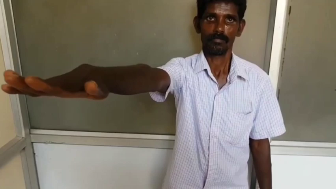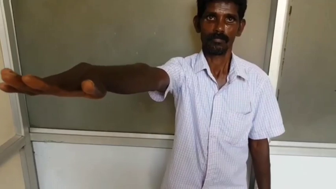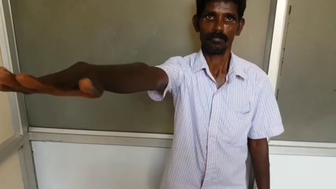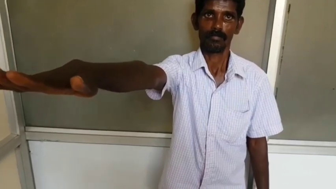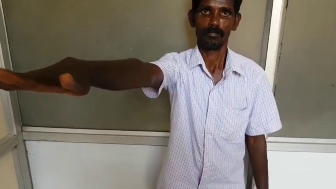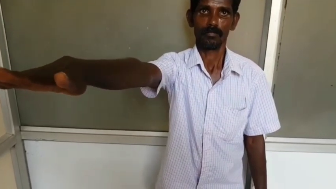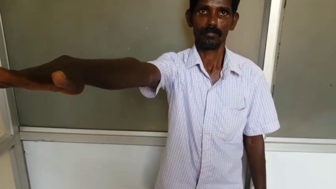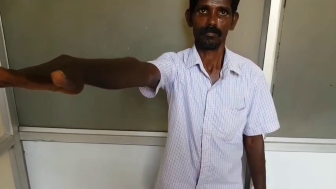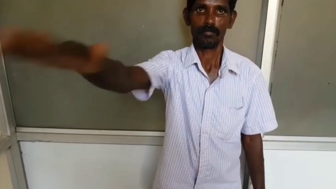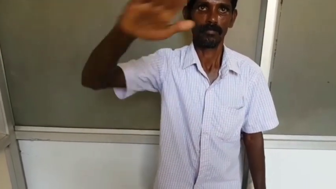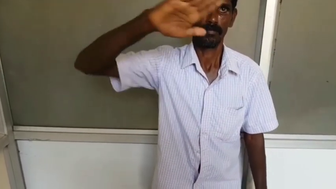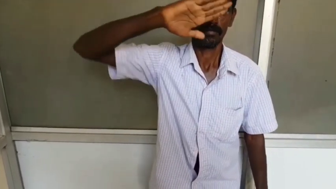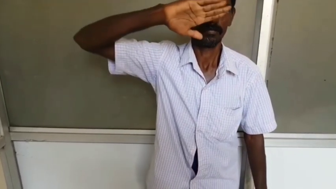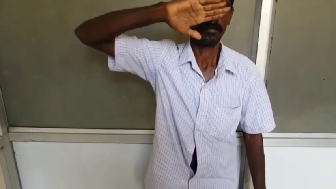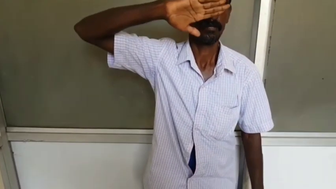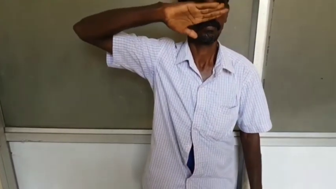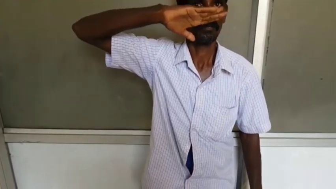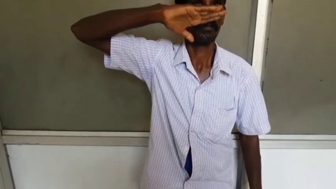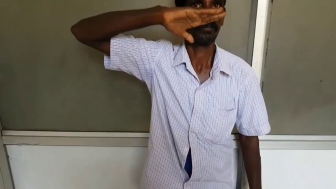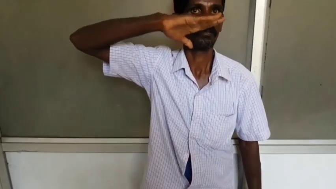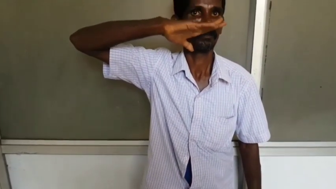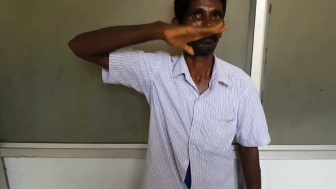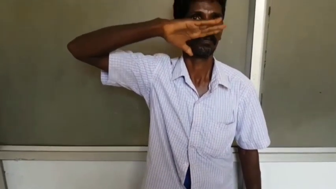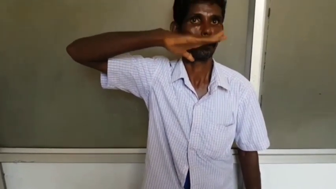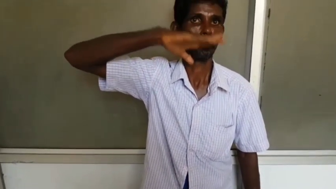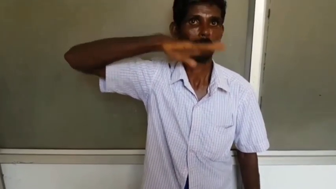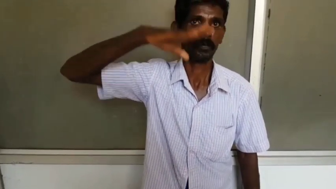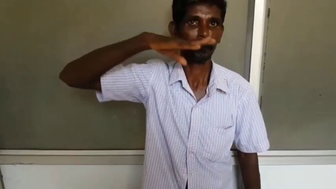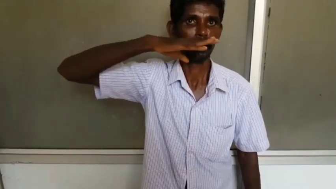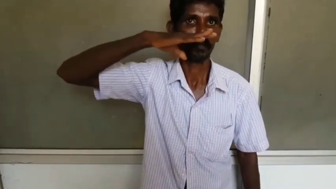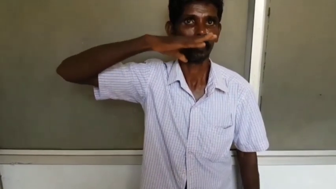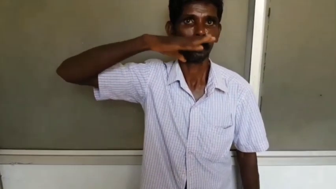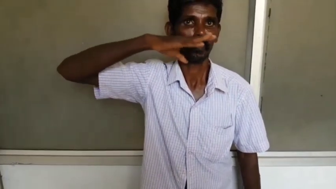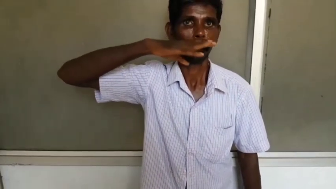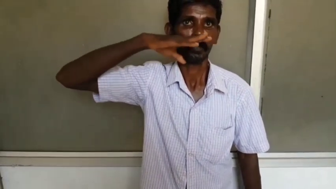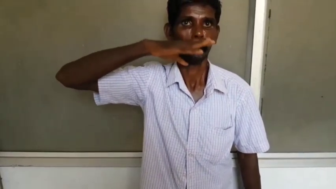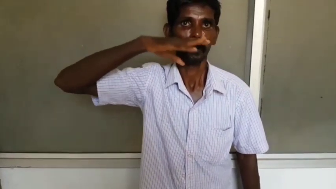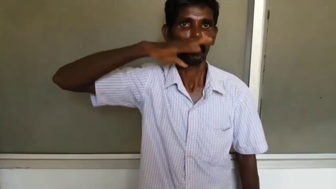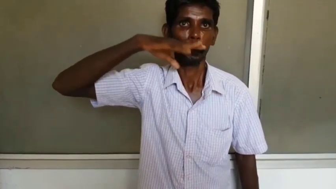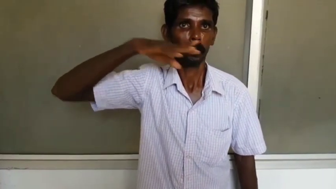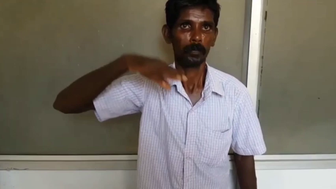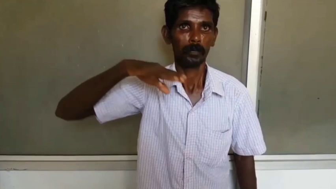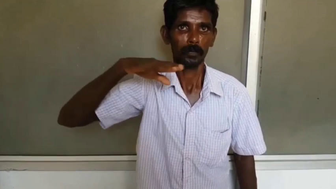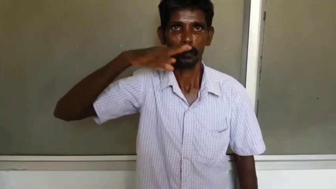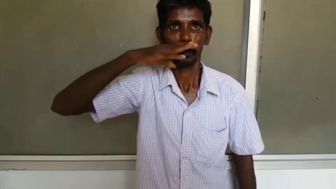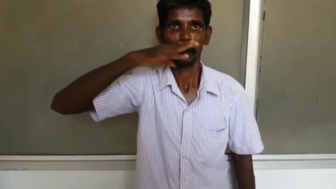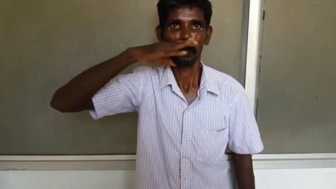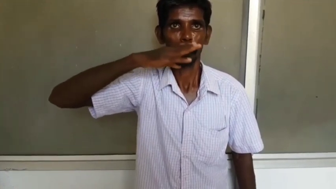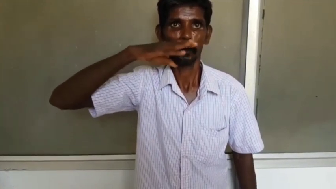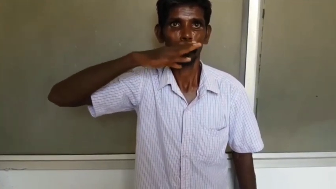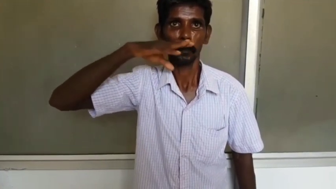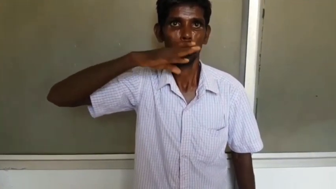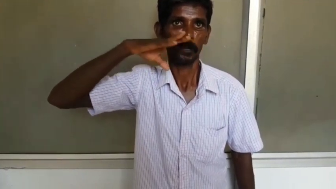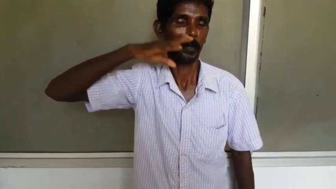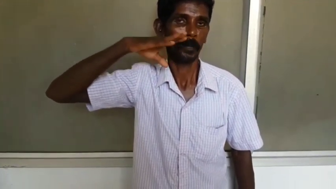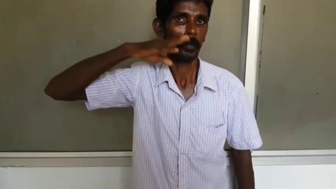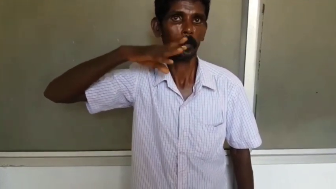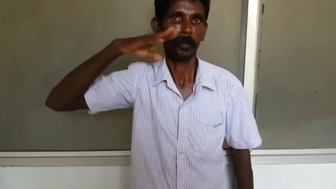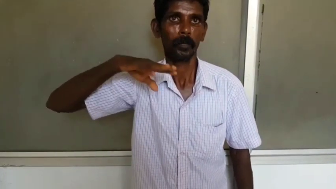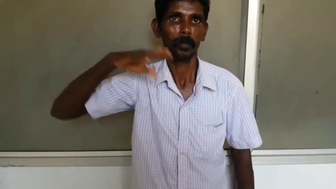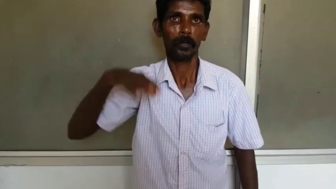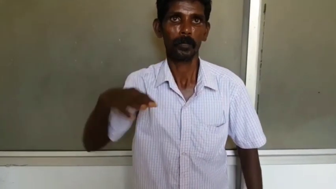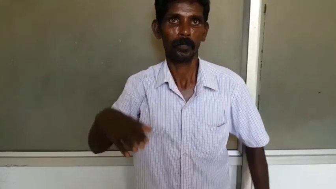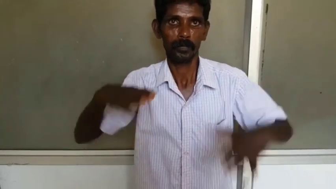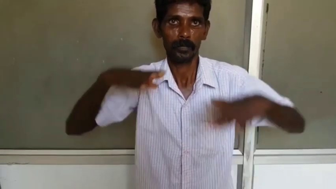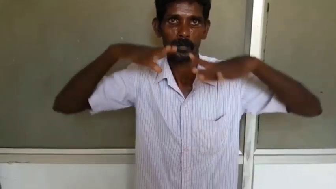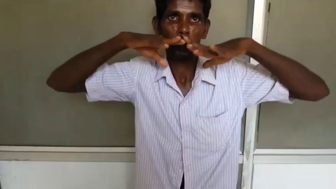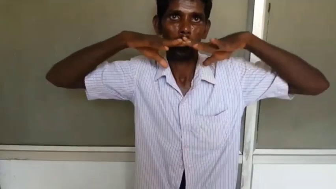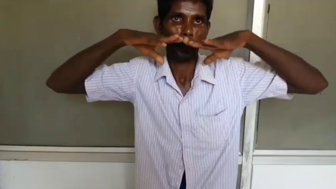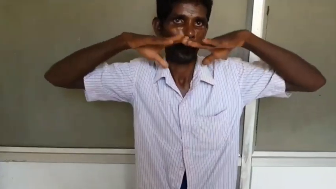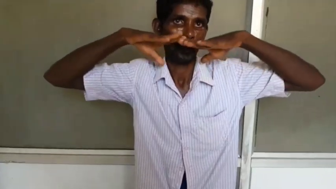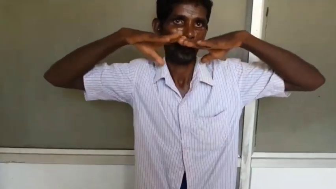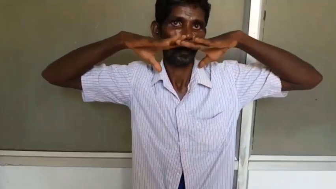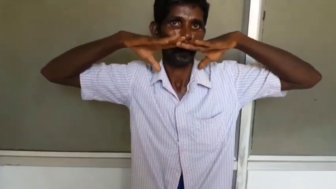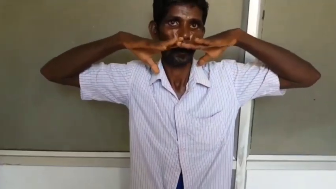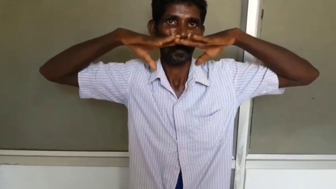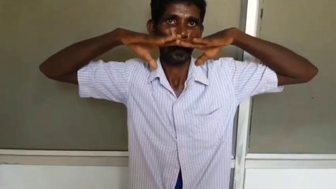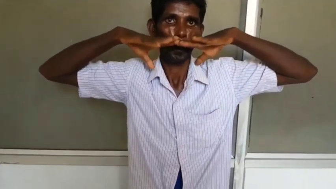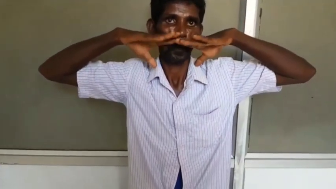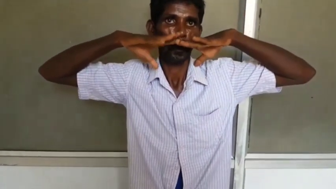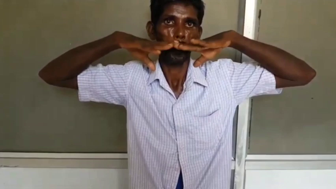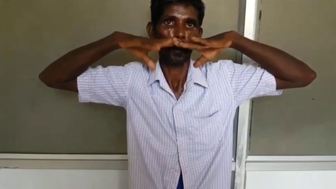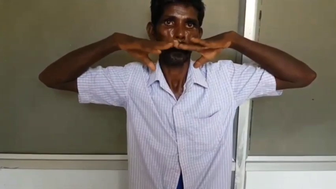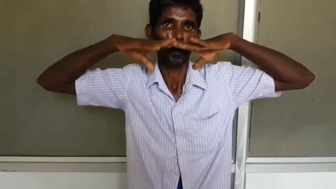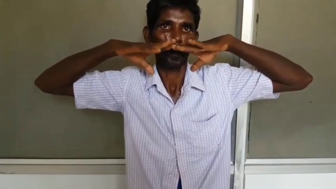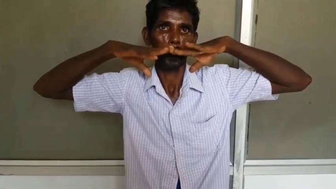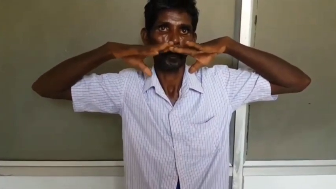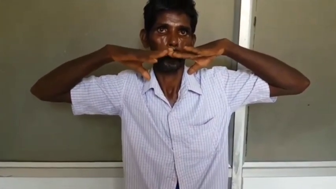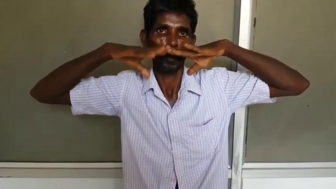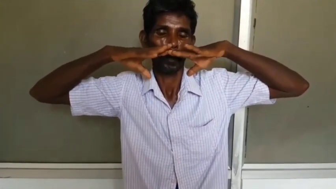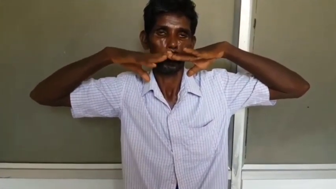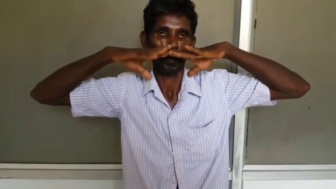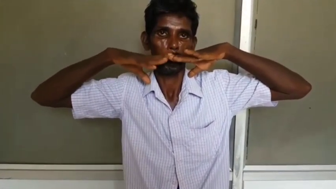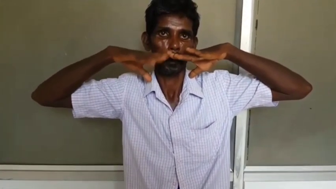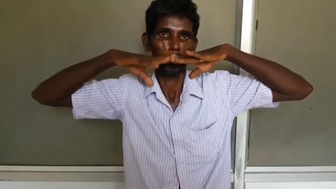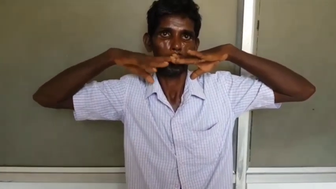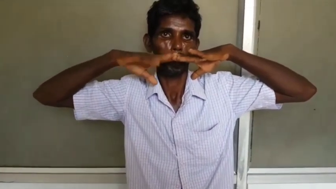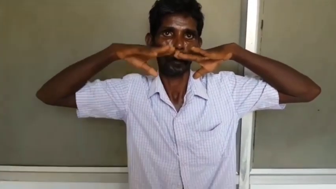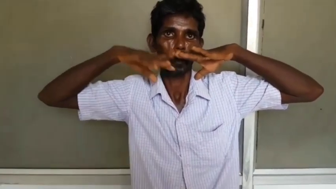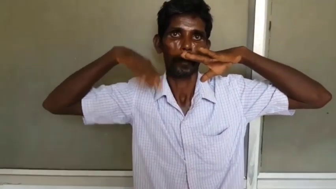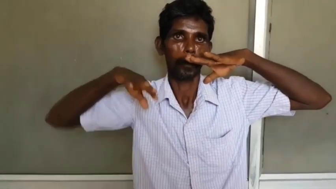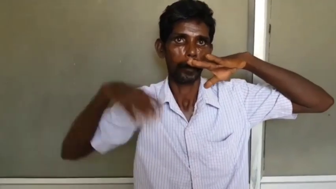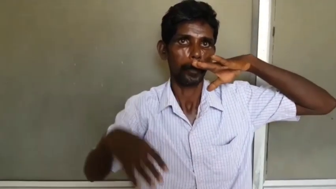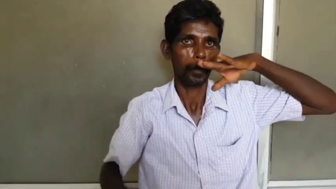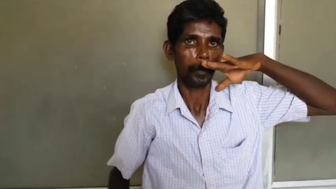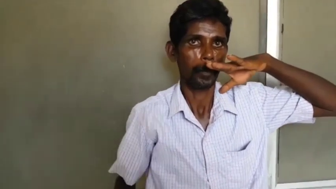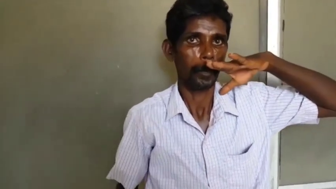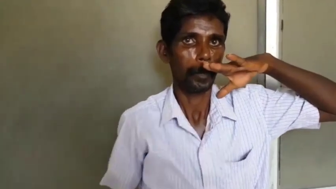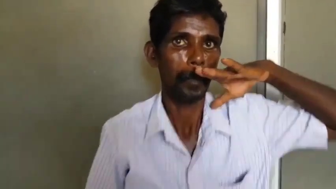MEDICINE